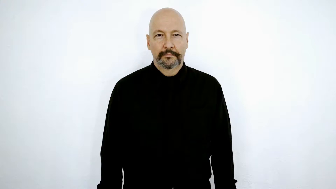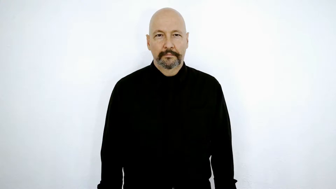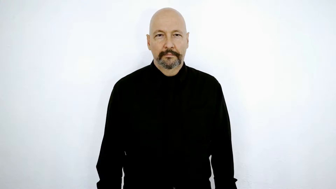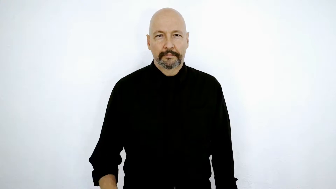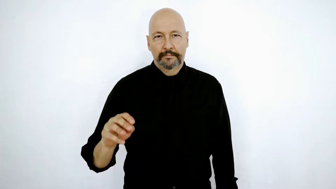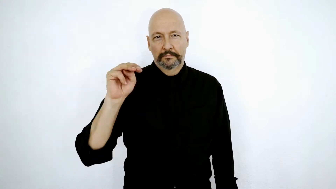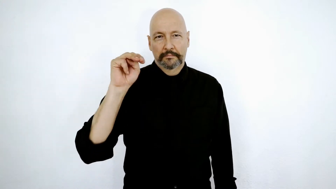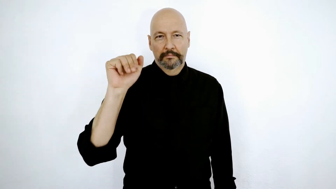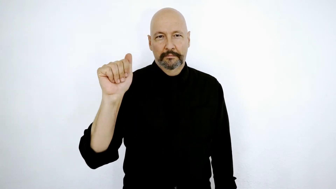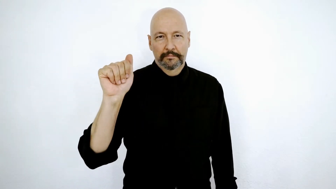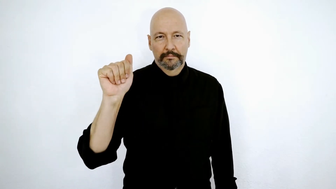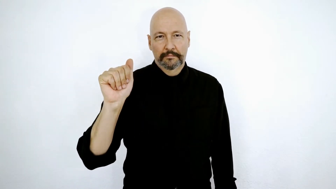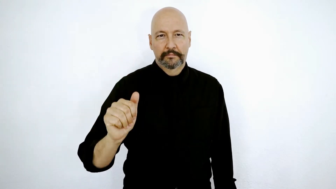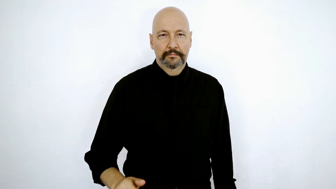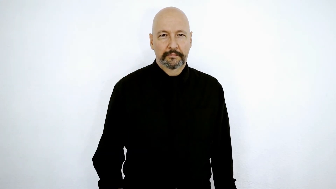MARTIAL-ARTS-[MA]